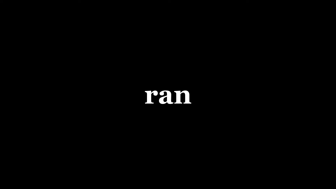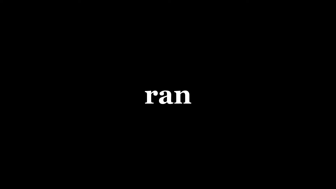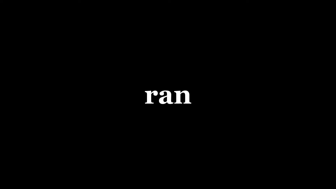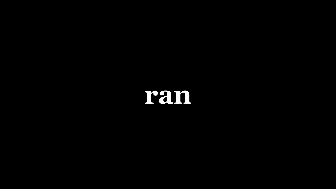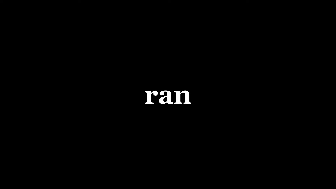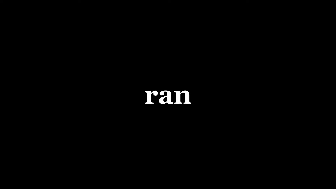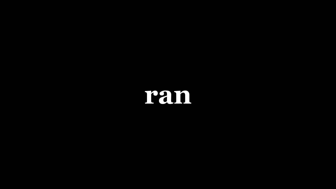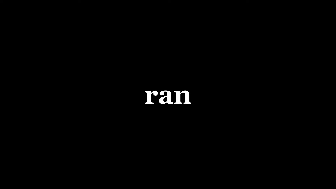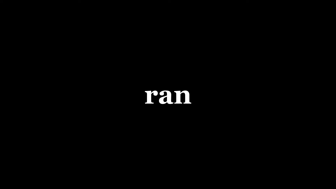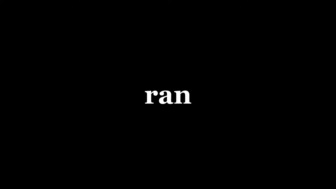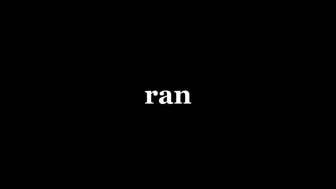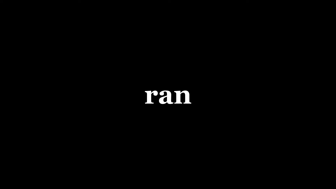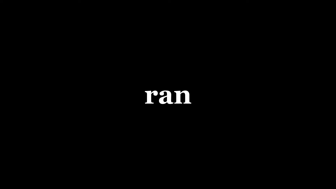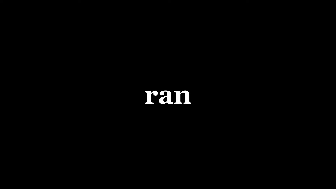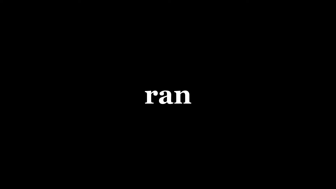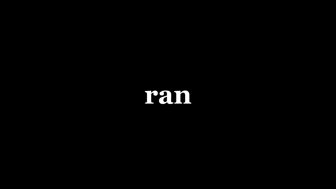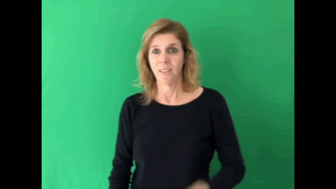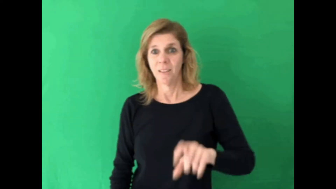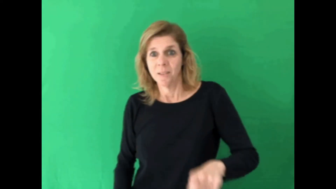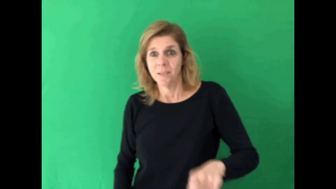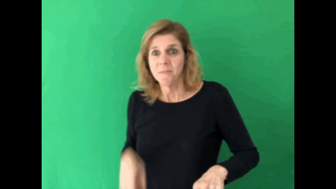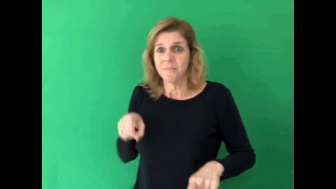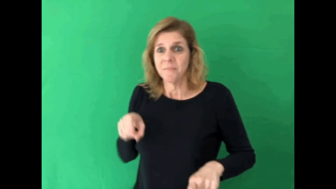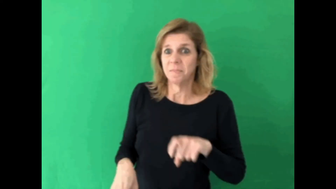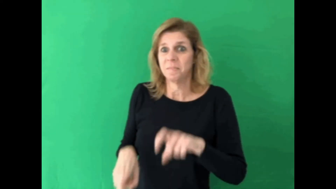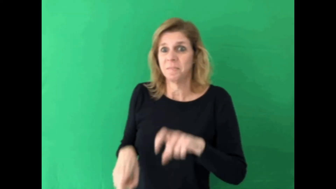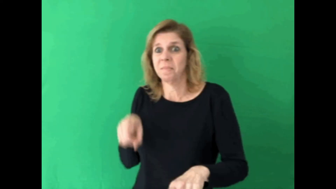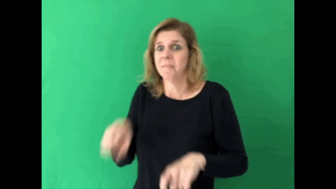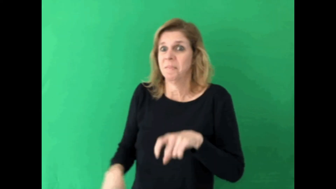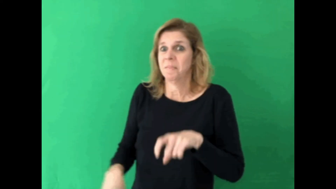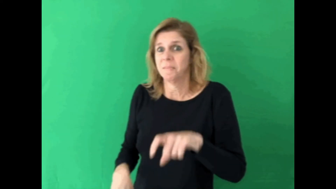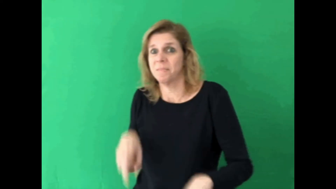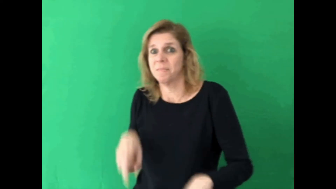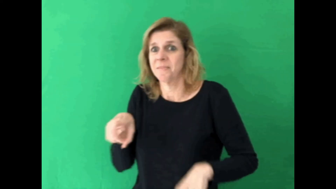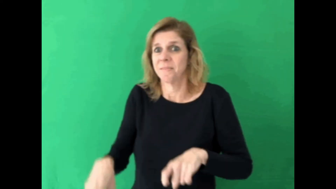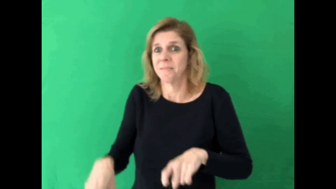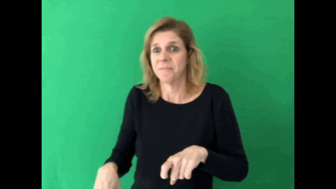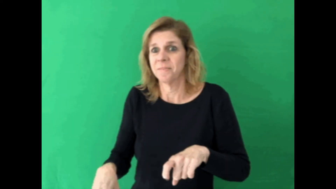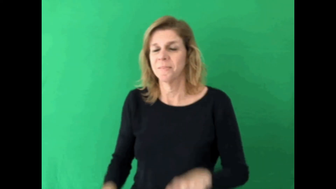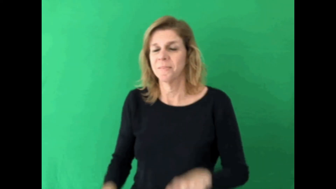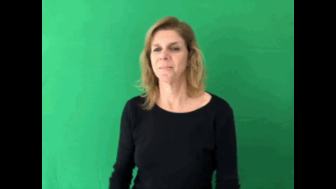Ran